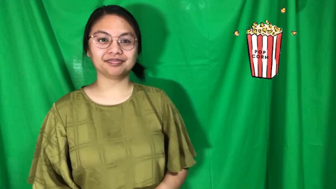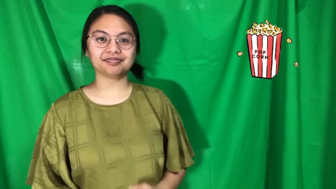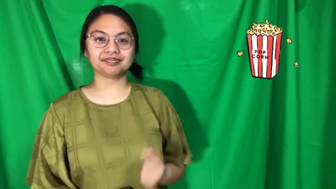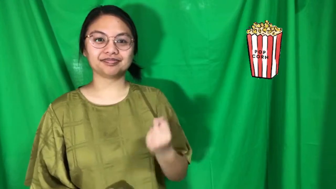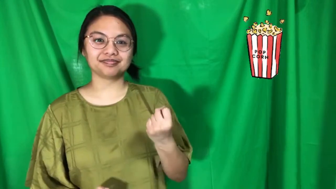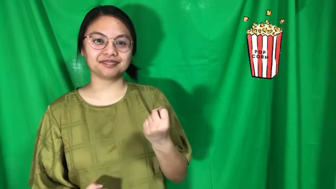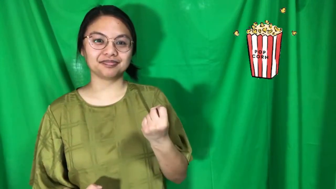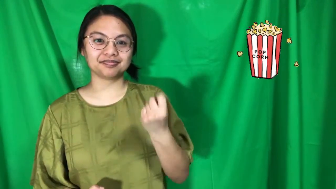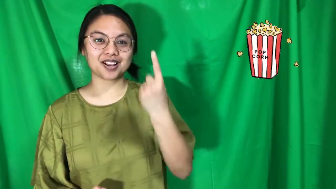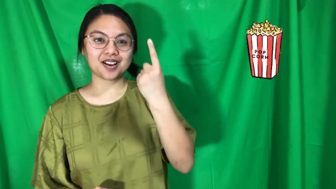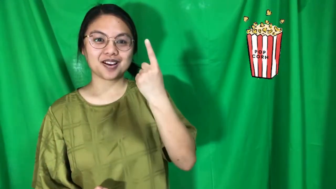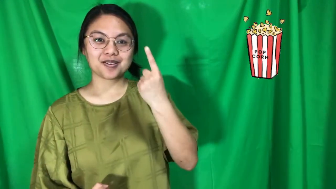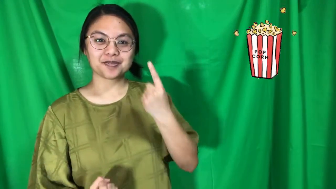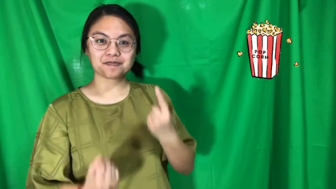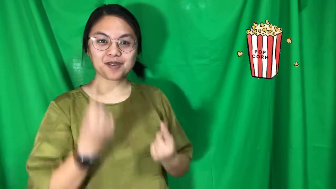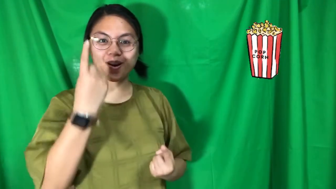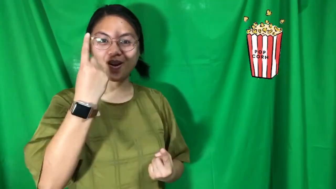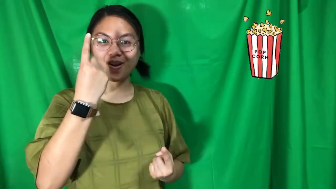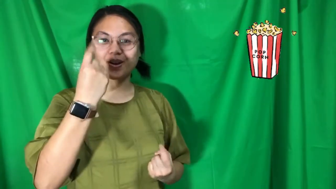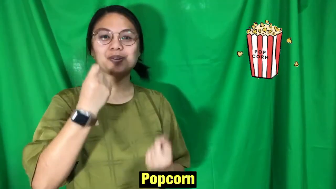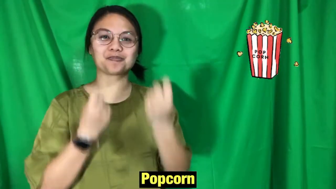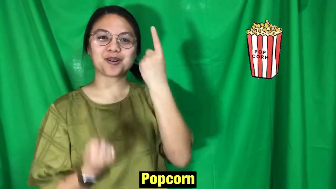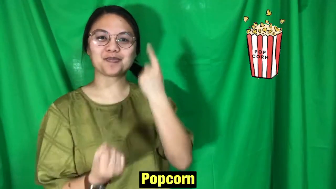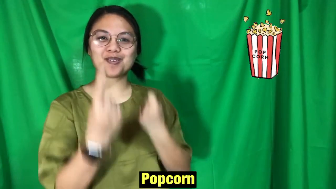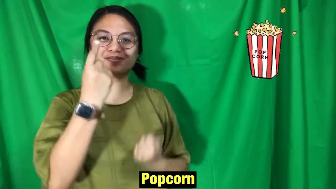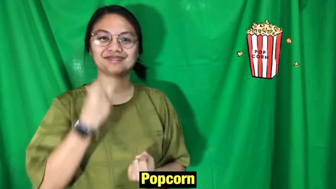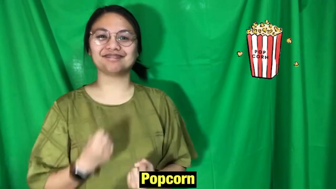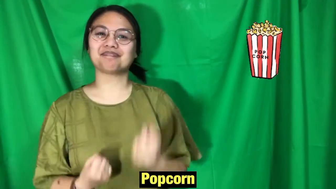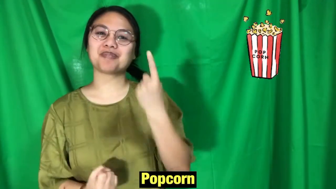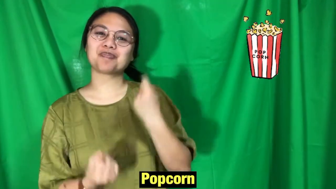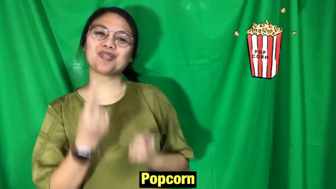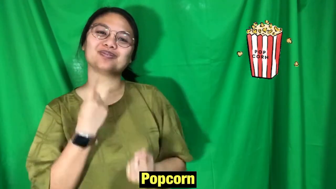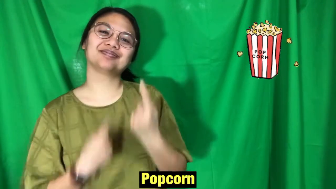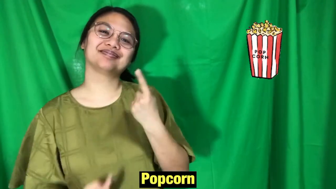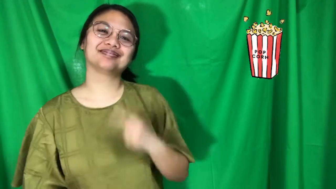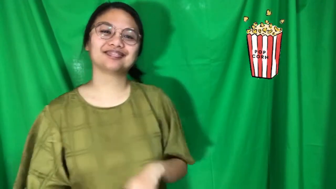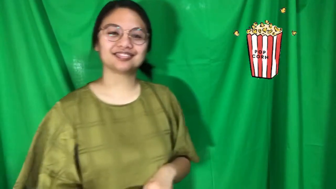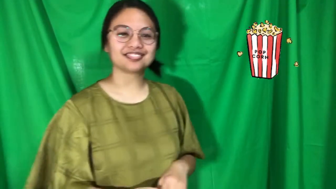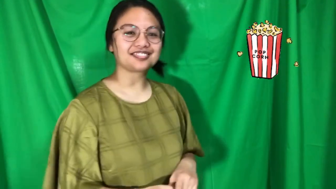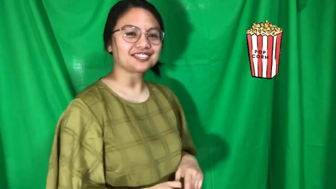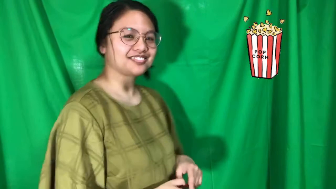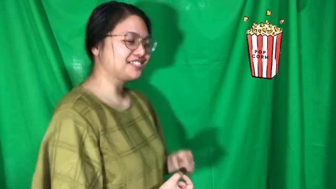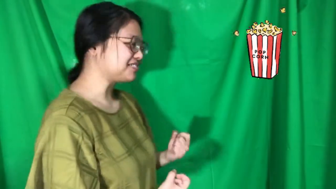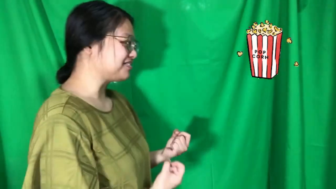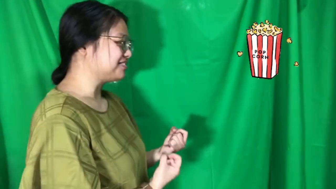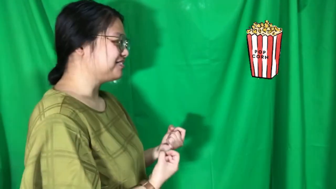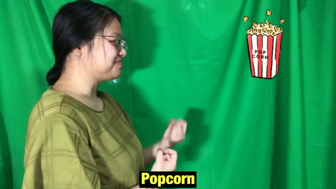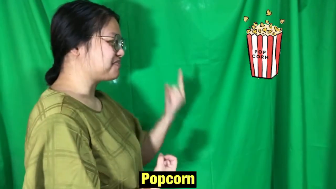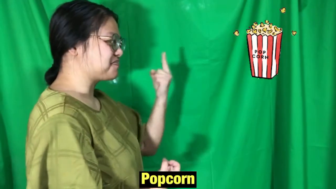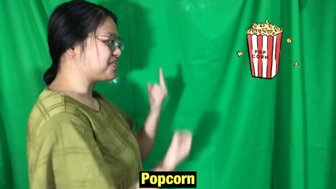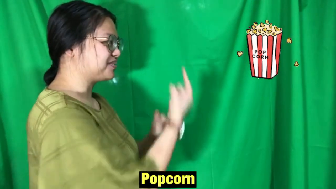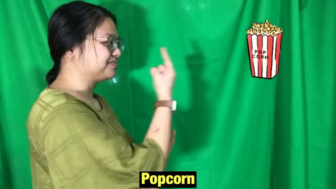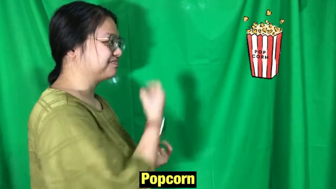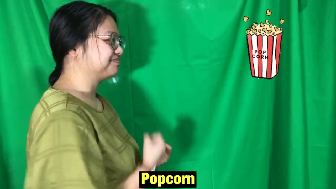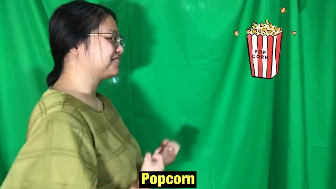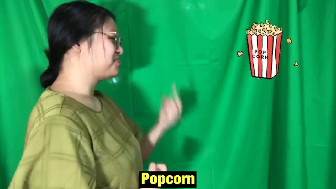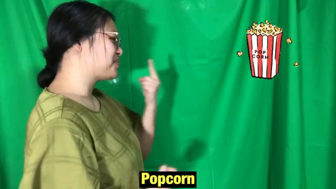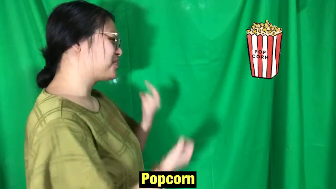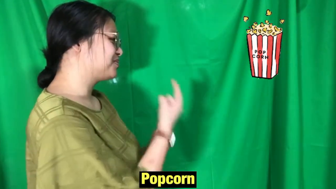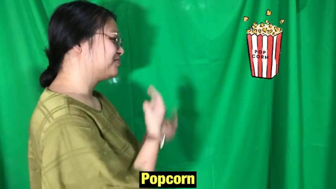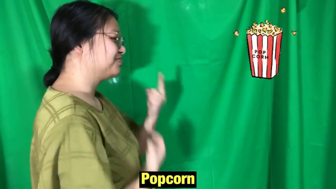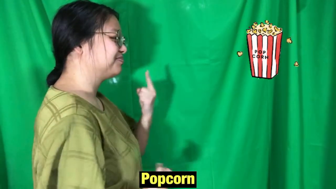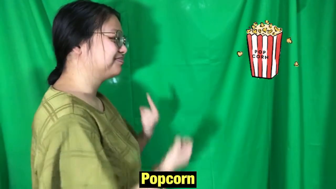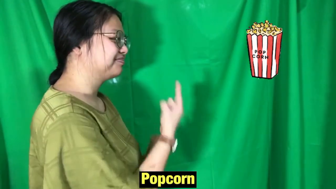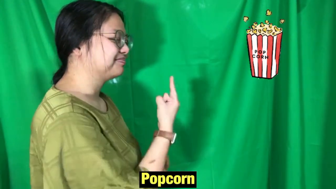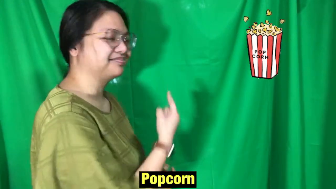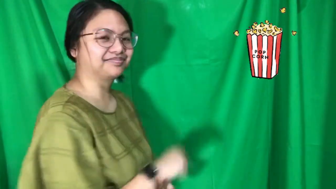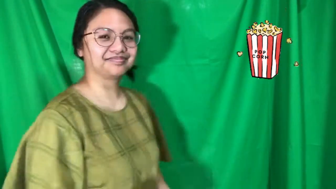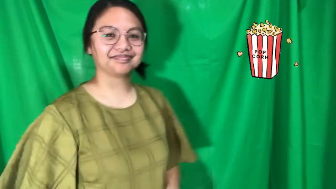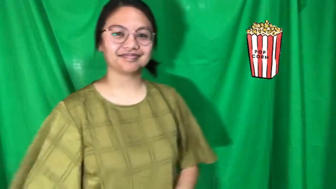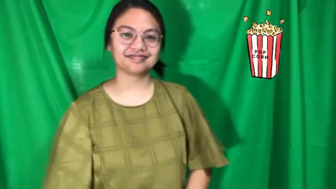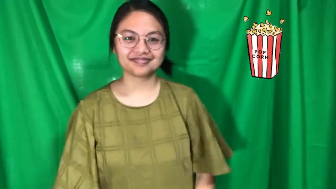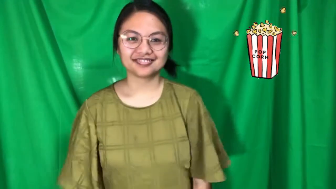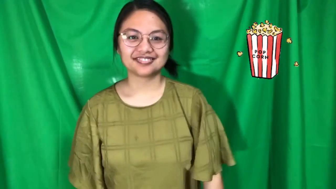POPCORN